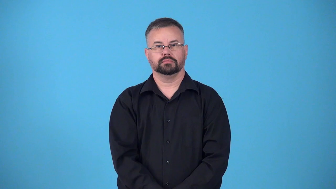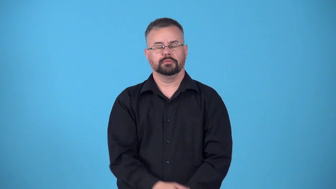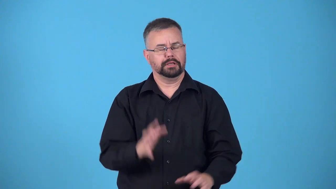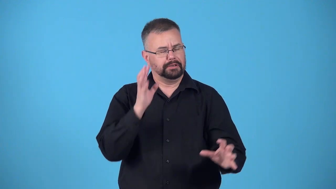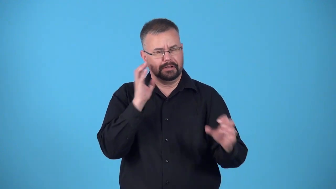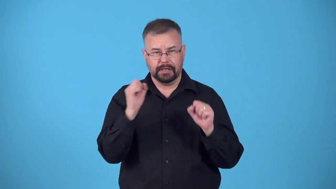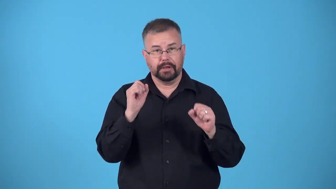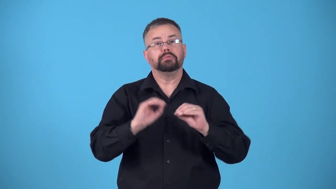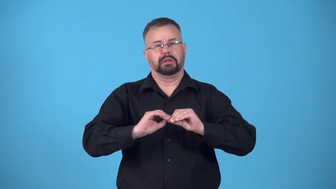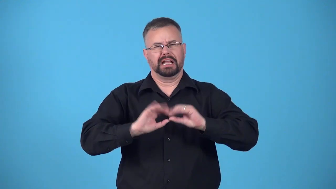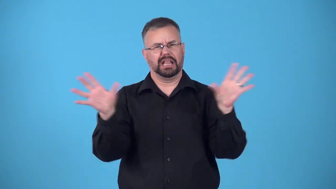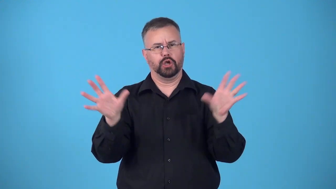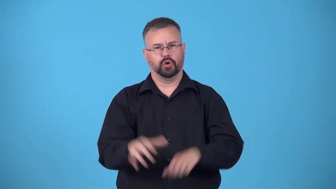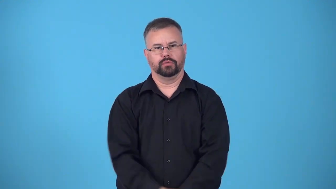roundly